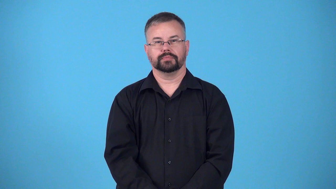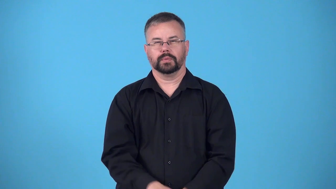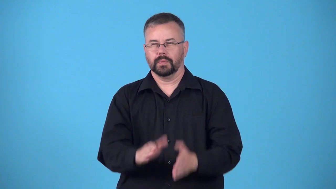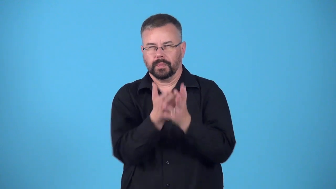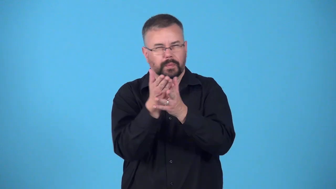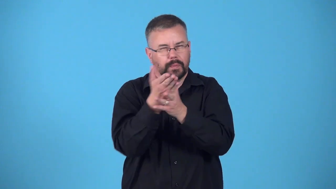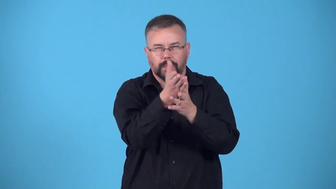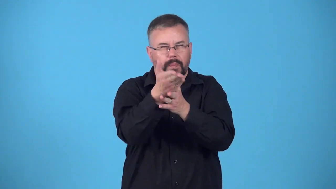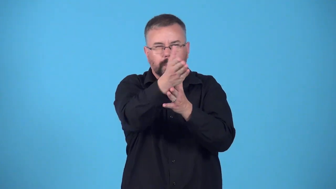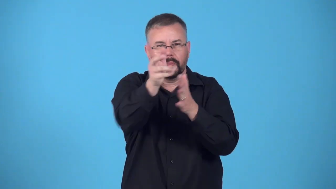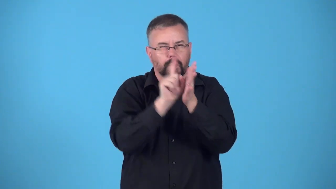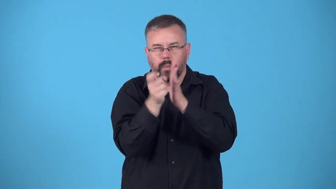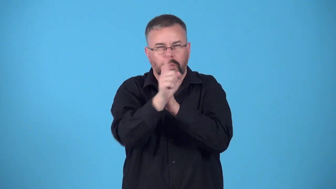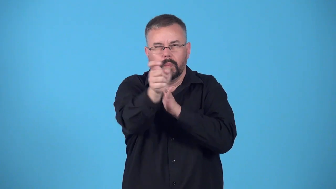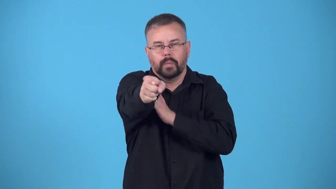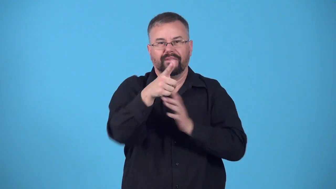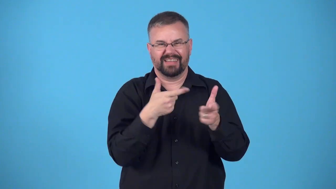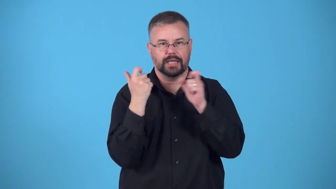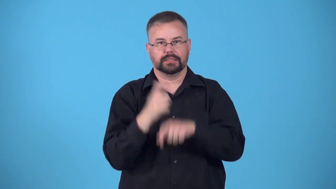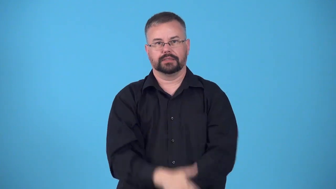zigzag